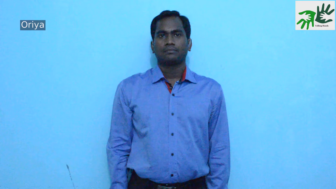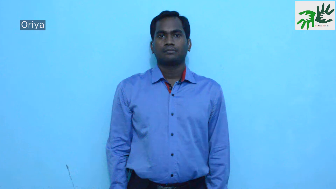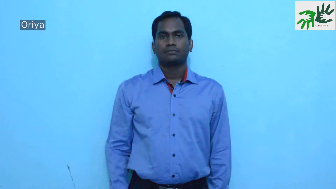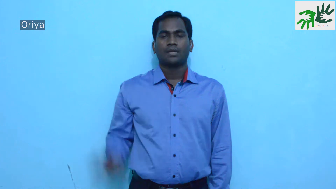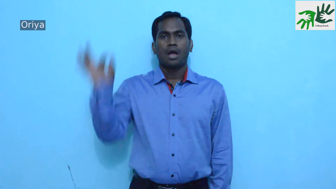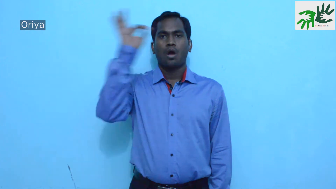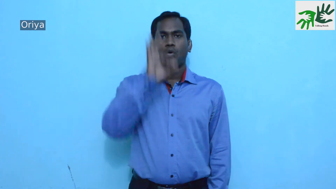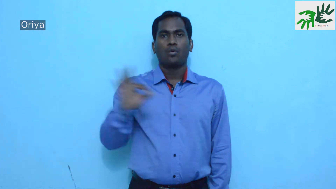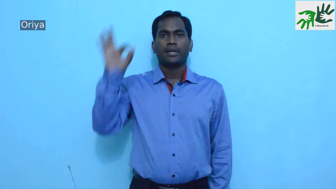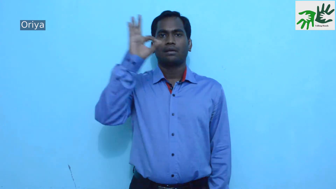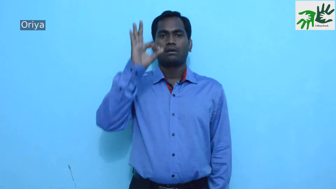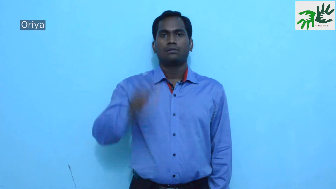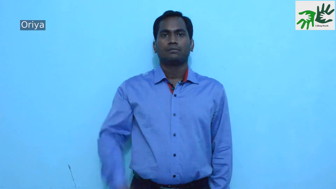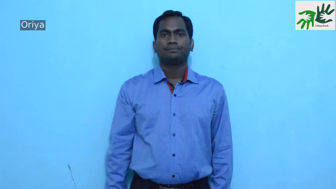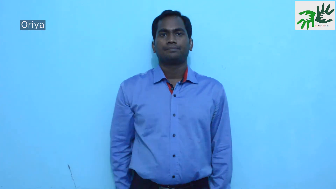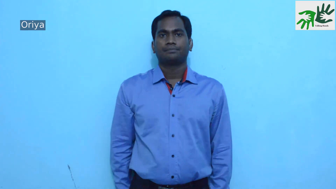Oriya